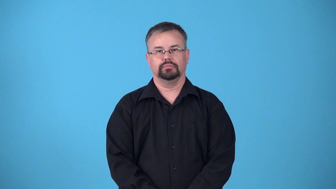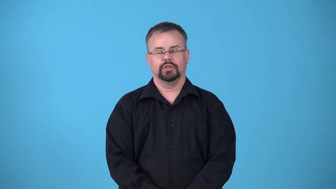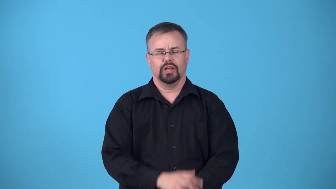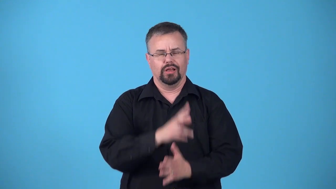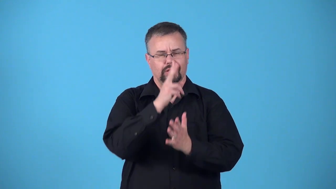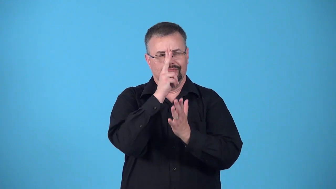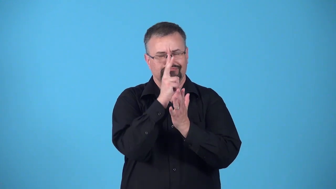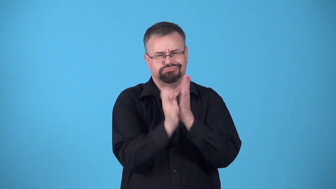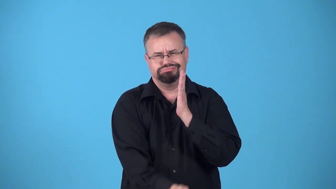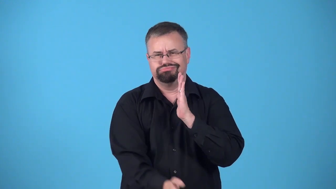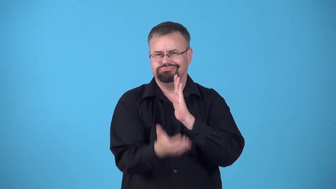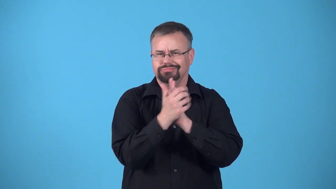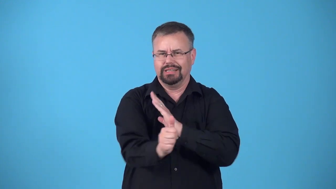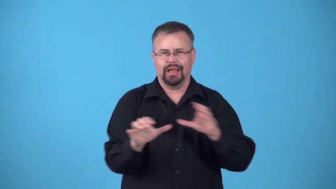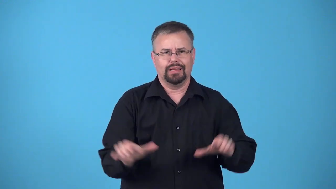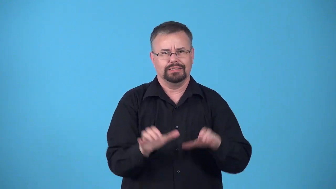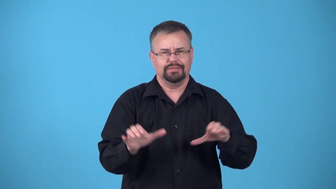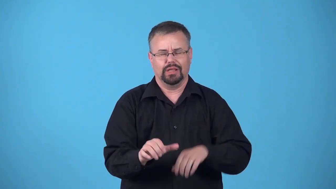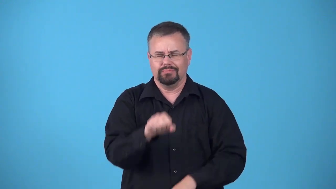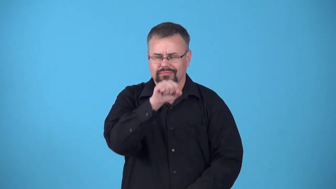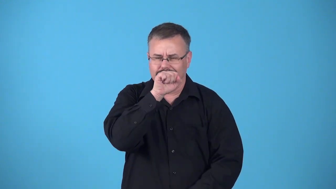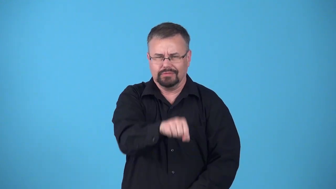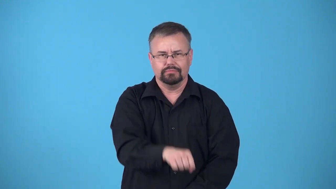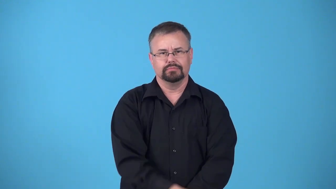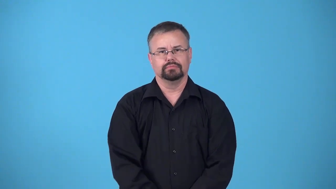in the zone